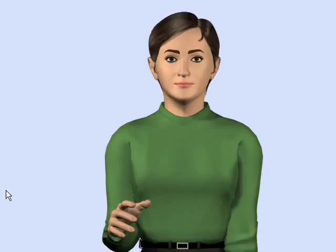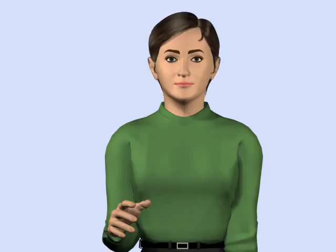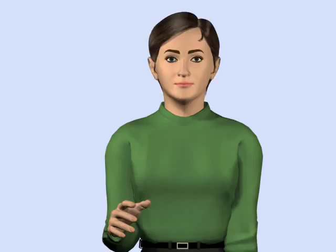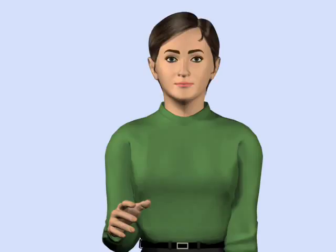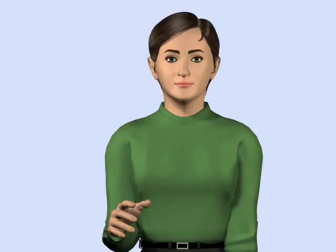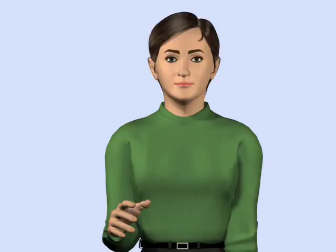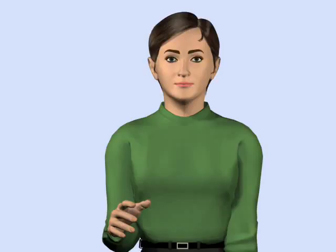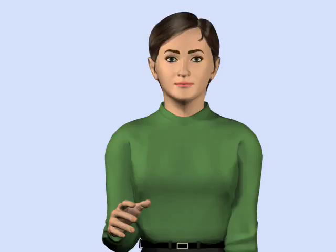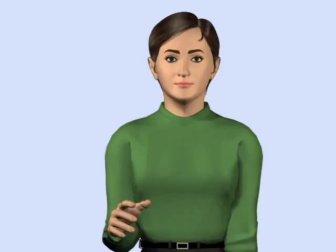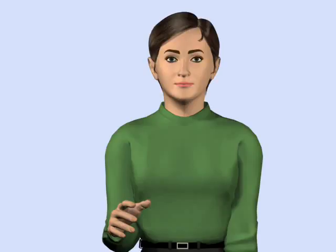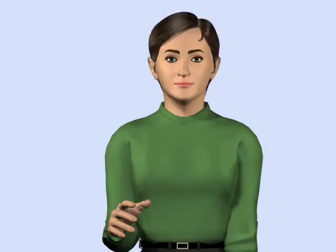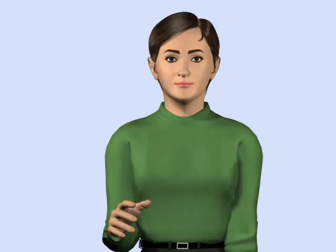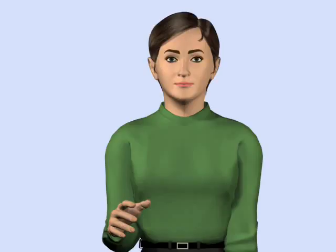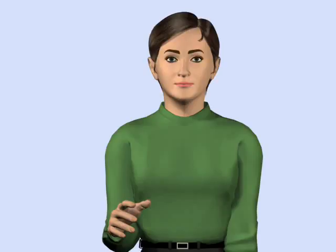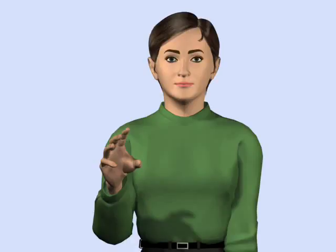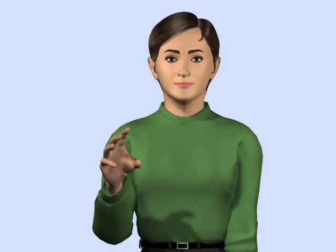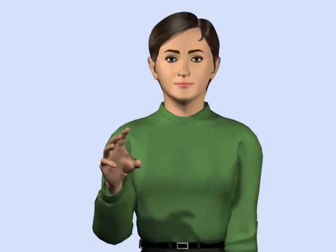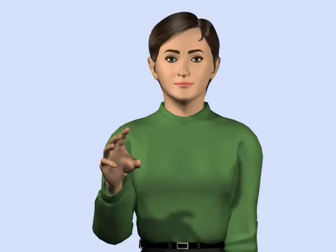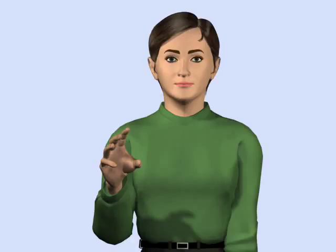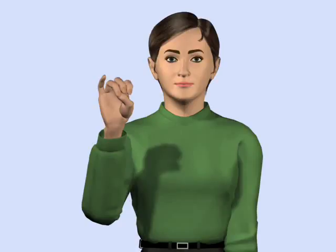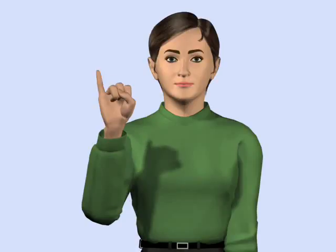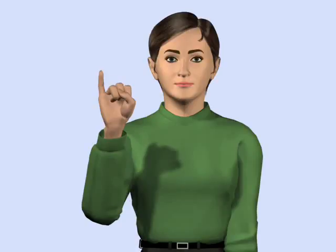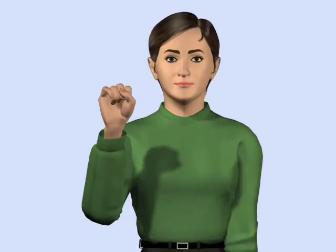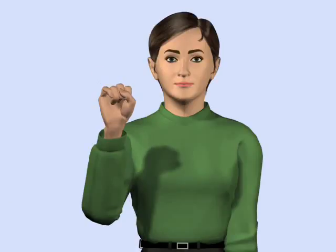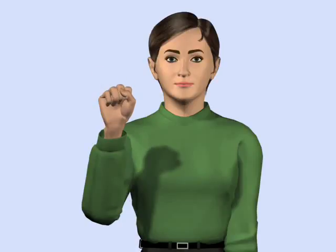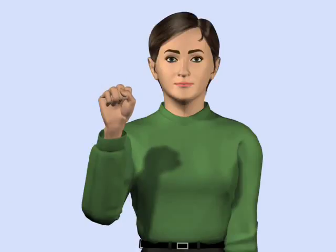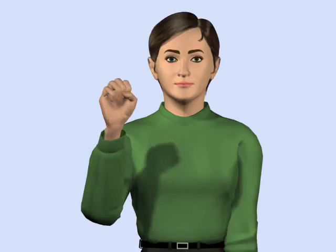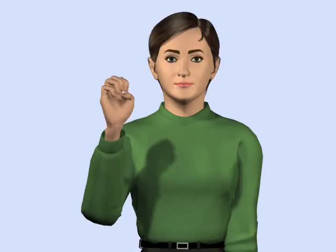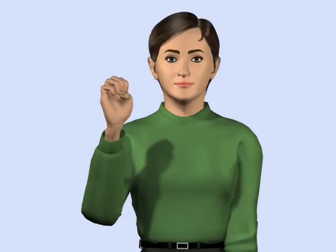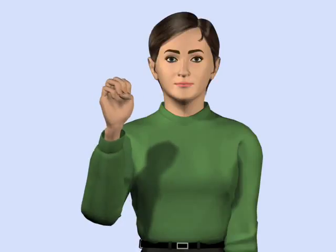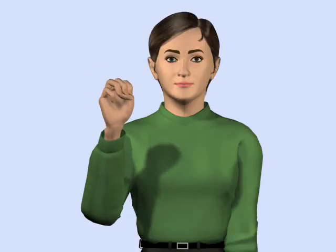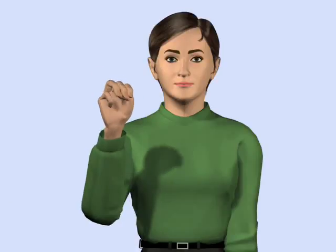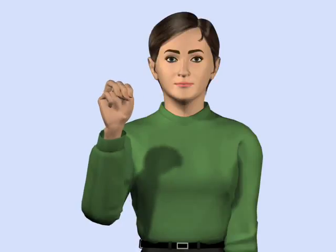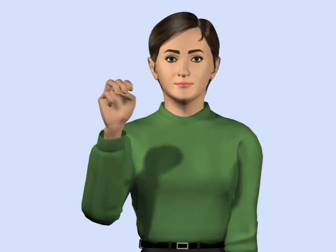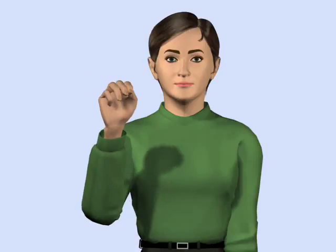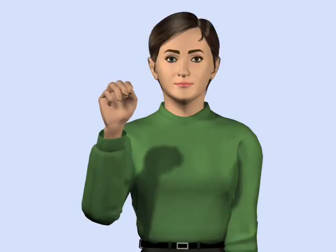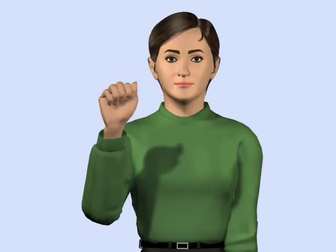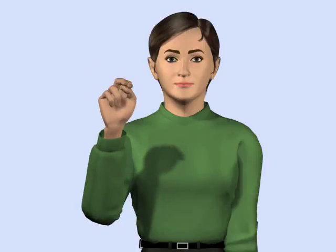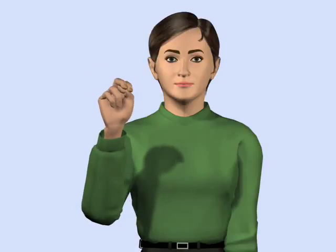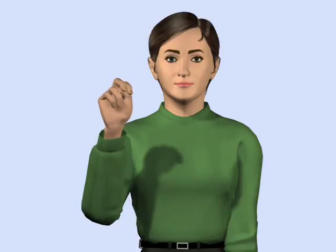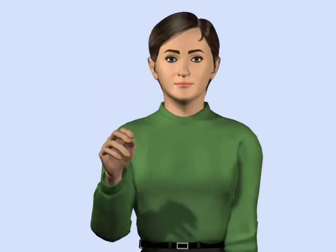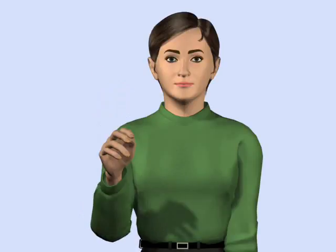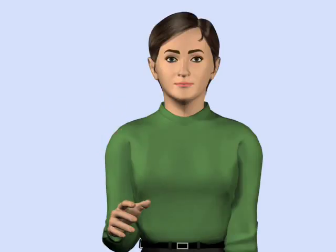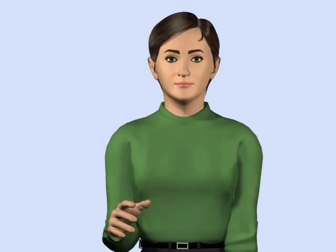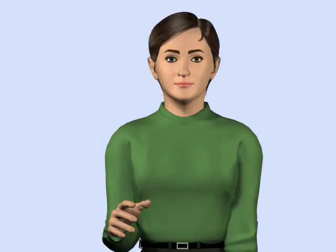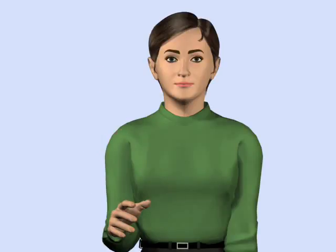Wiseman